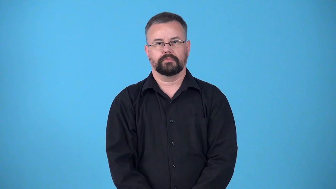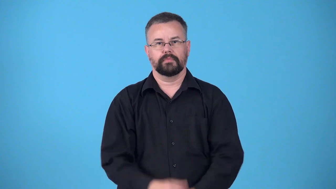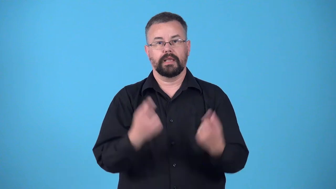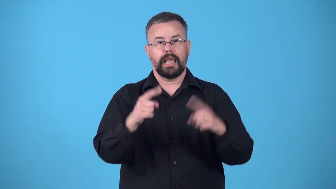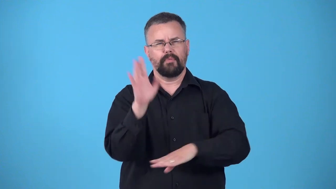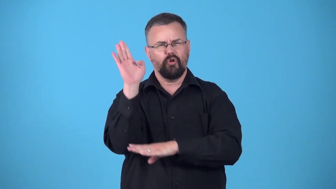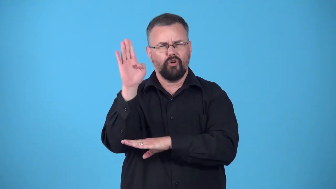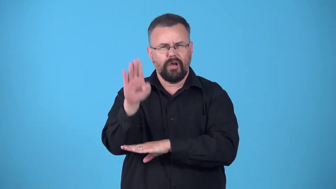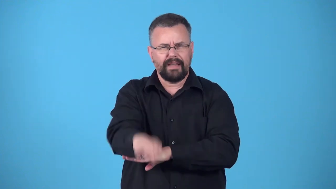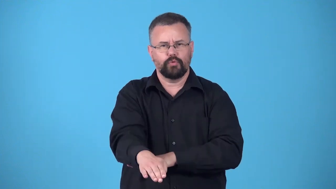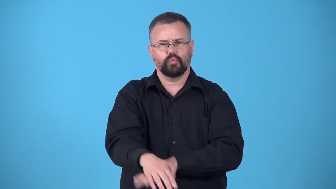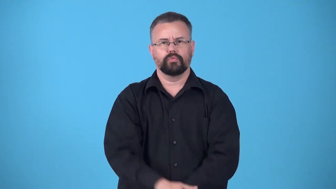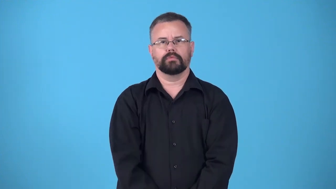all afternoon